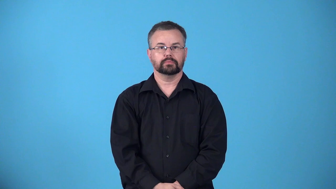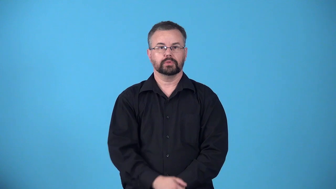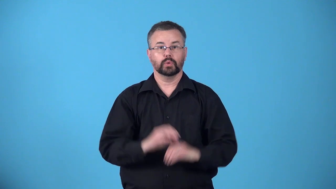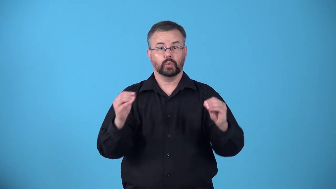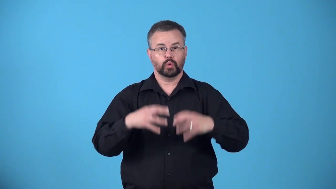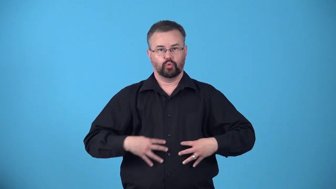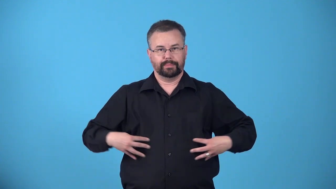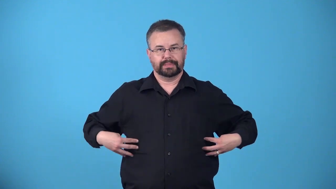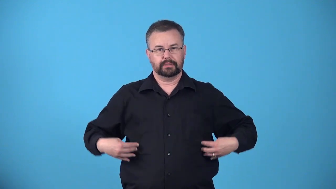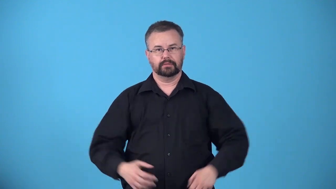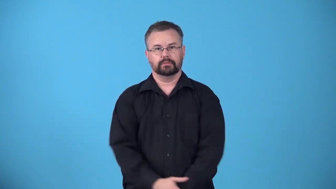ribless